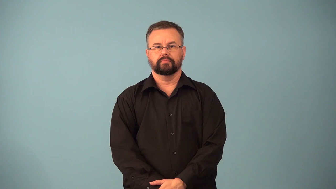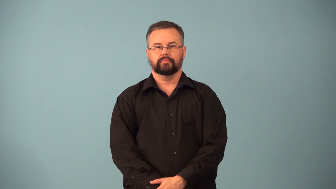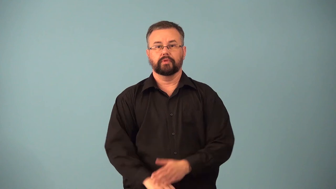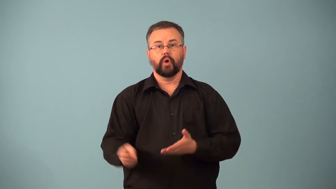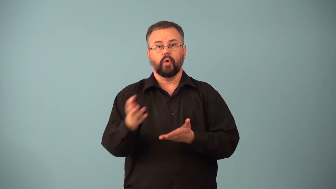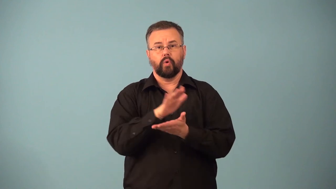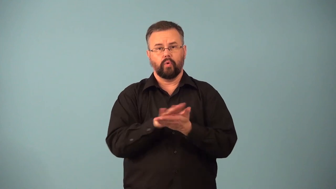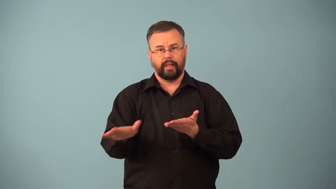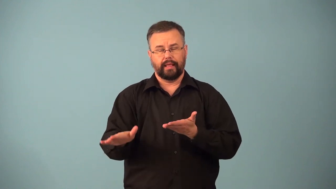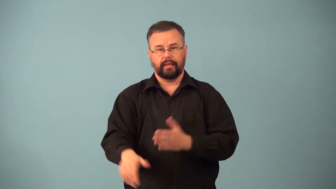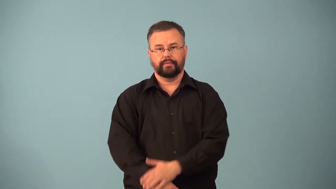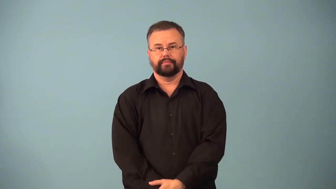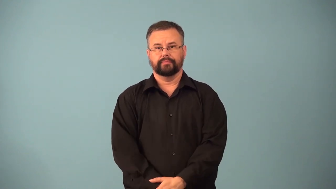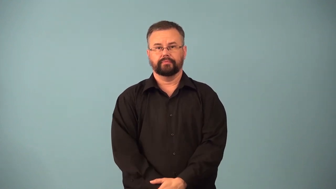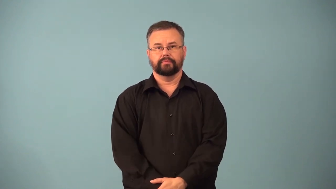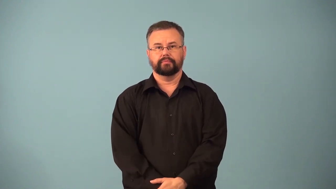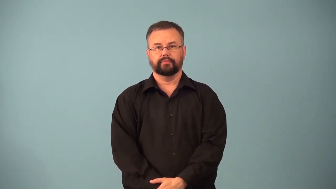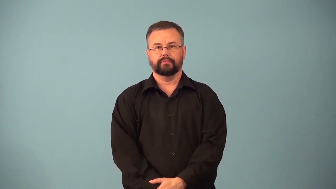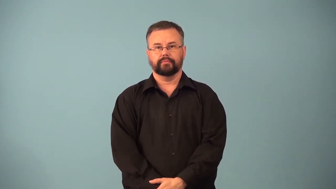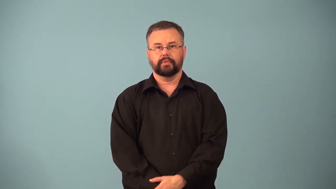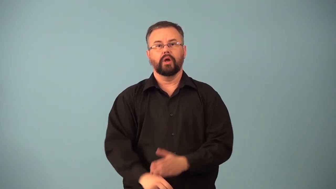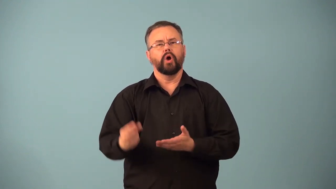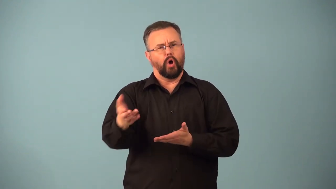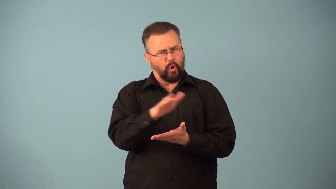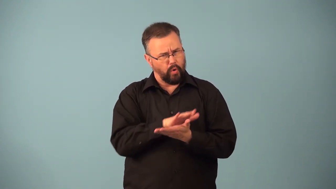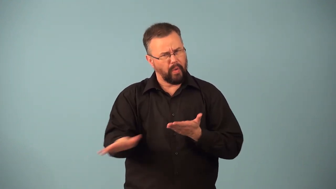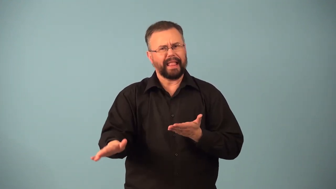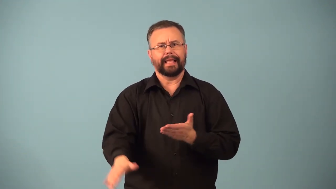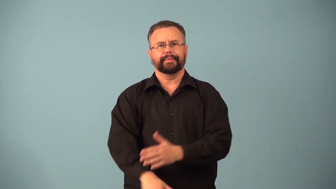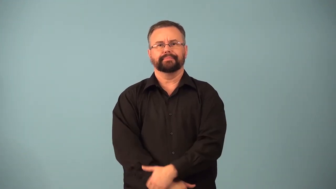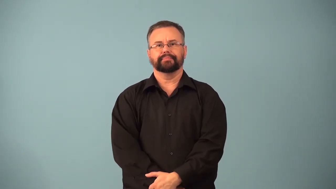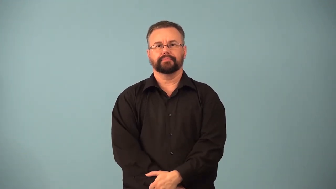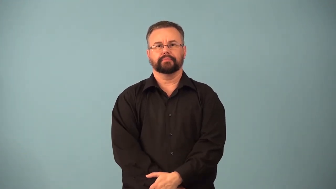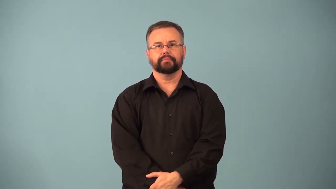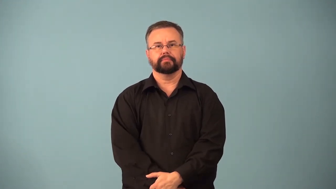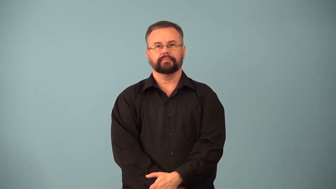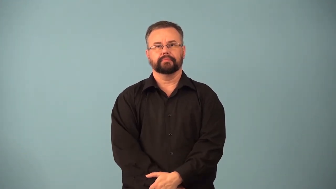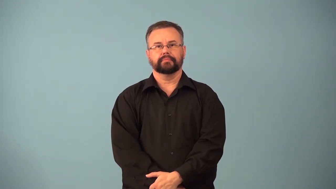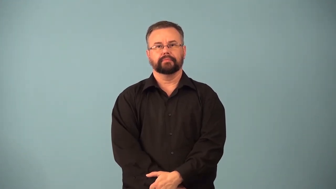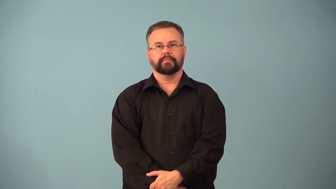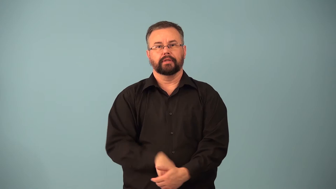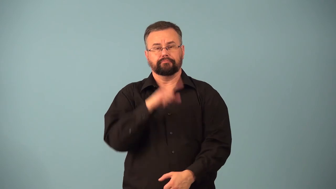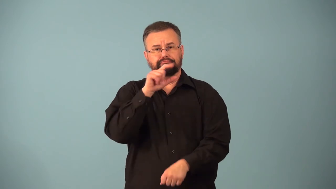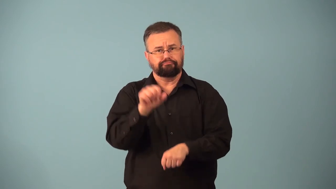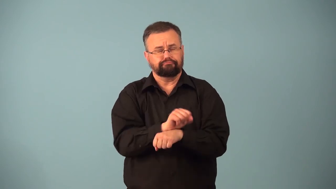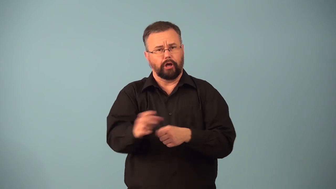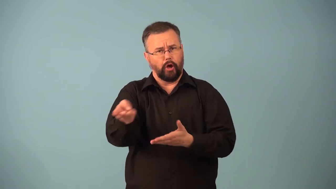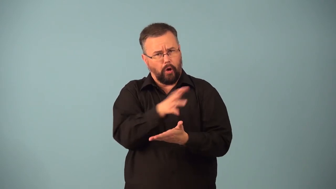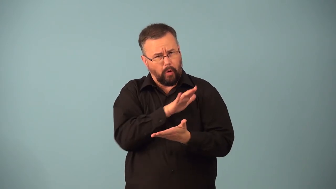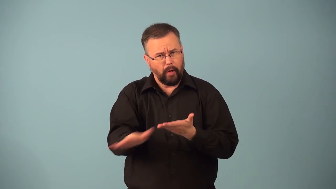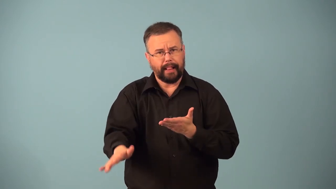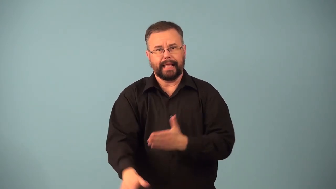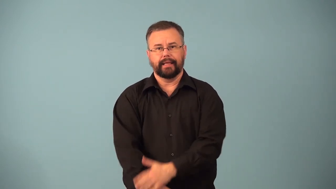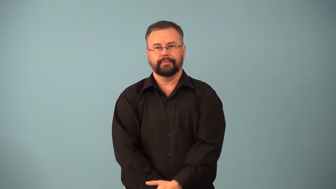divine,diviner,divinest